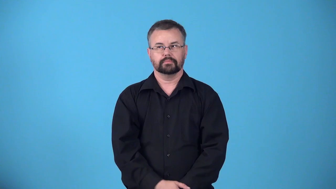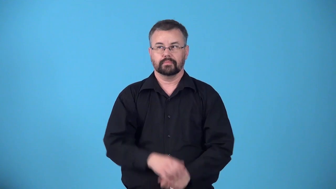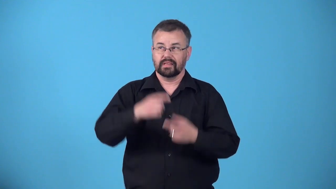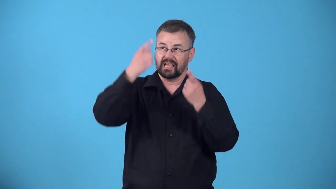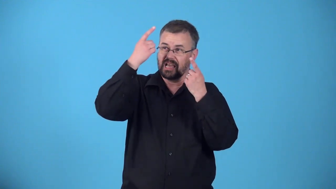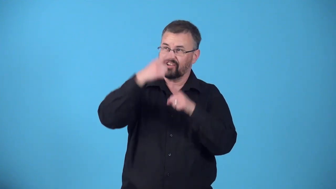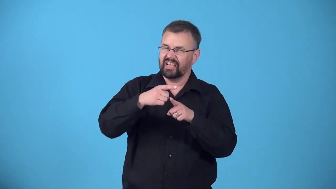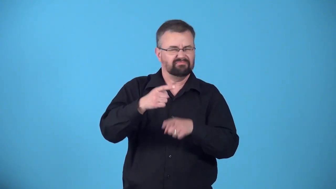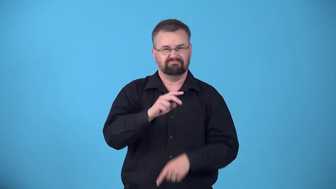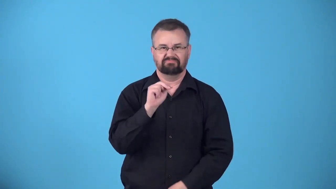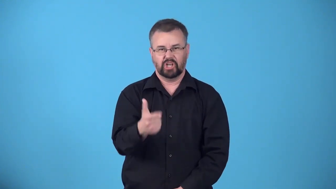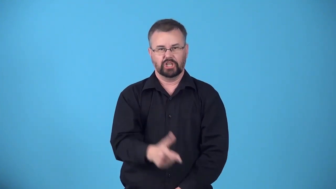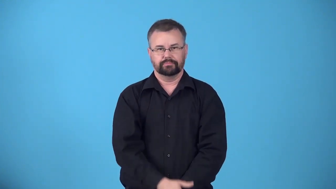all bets are off